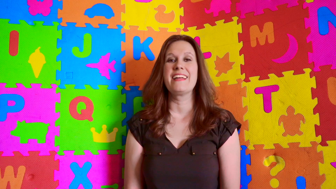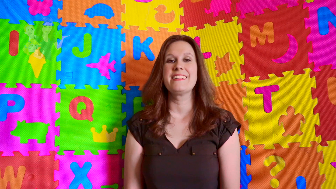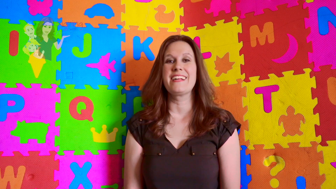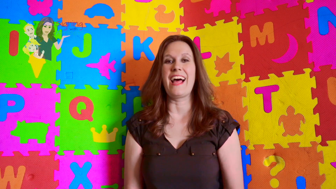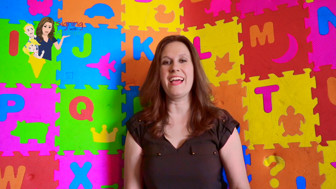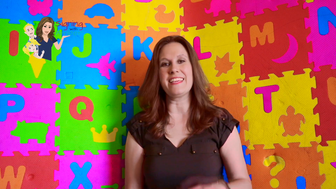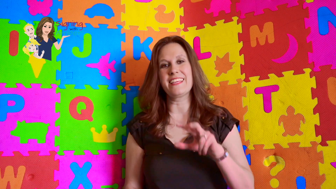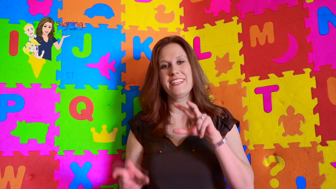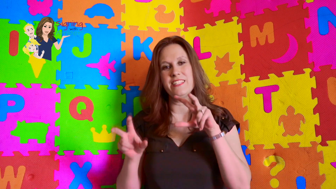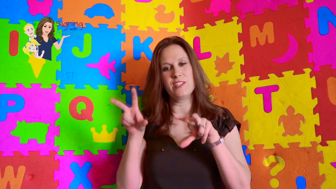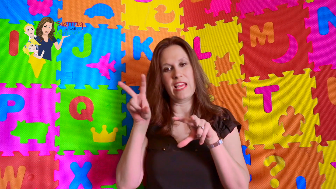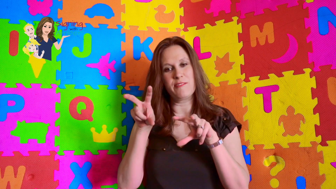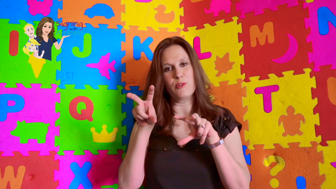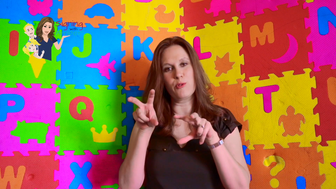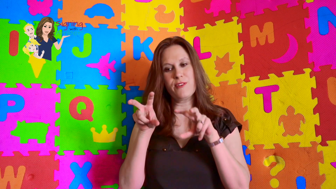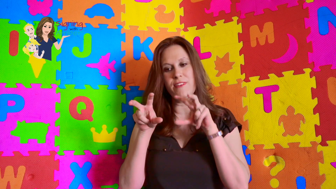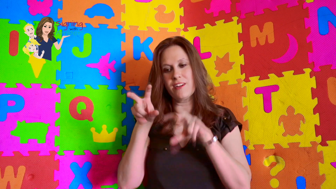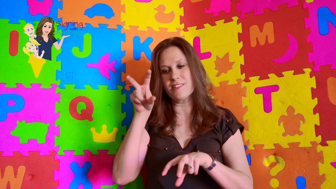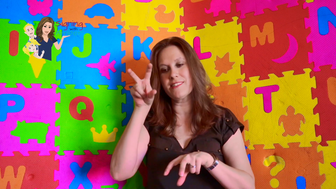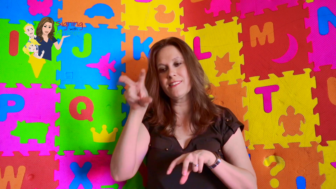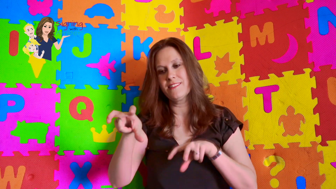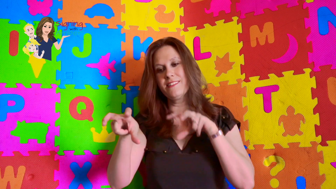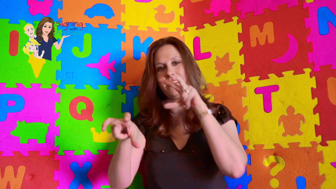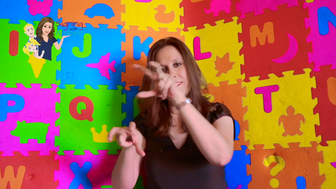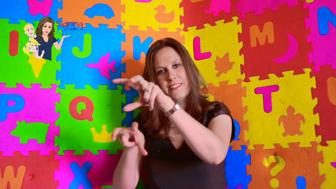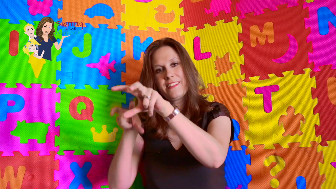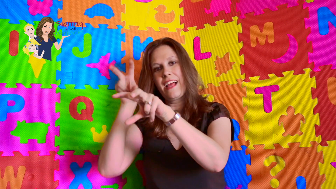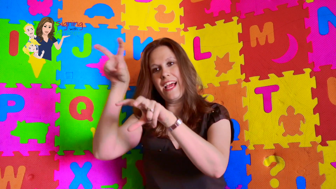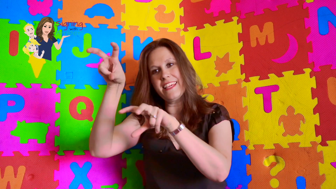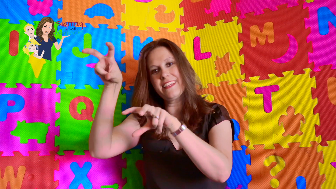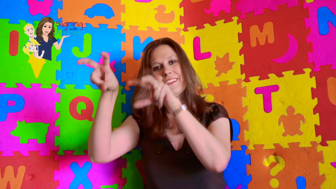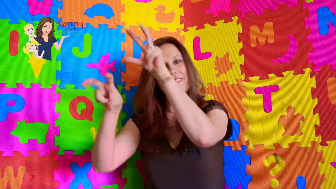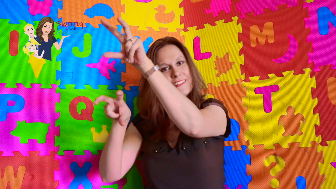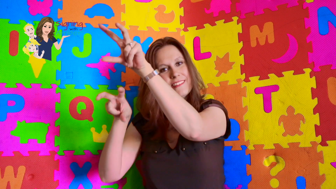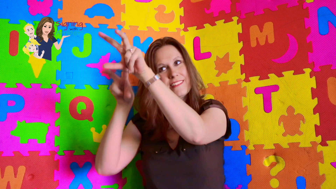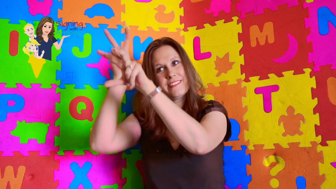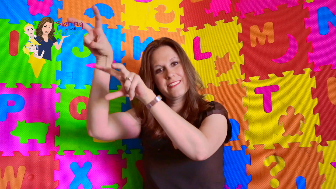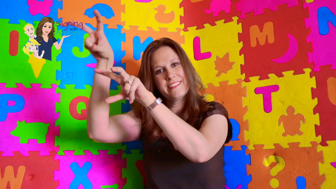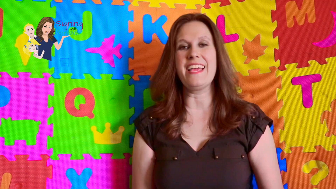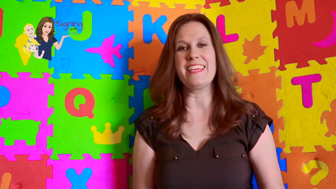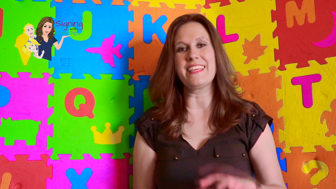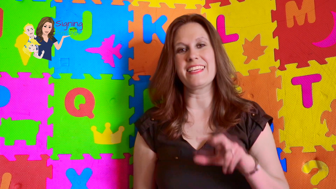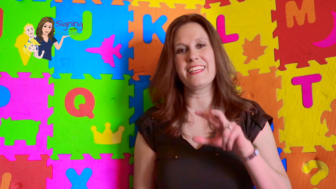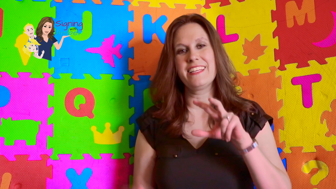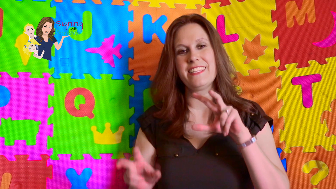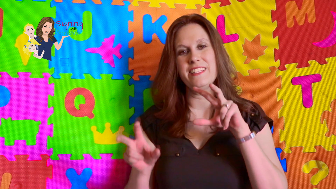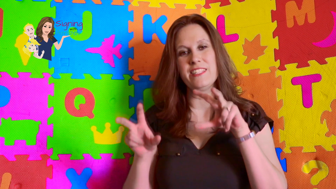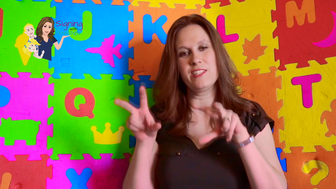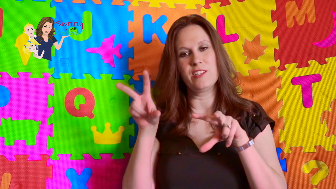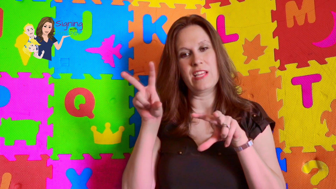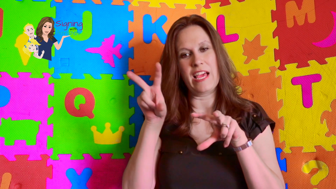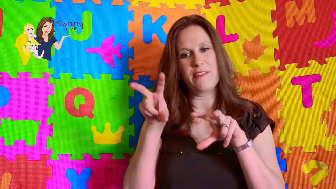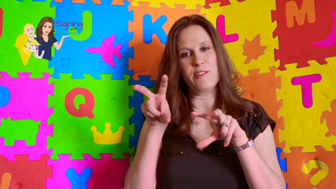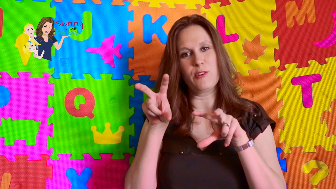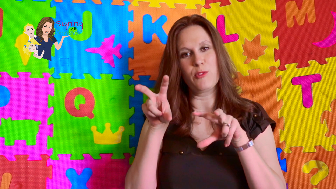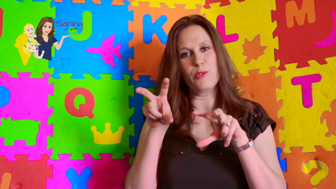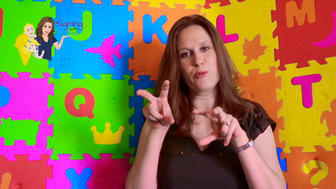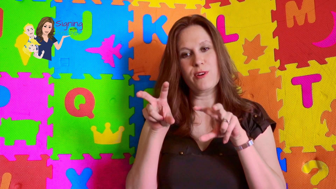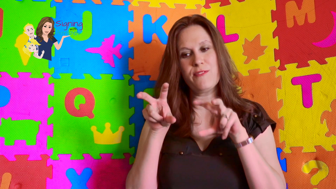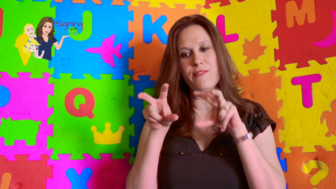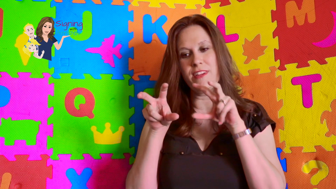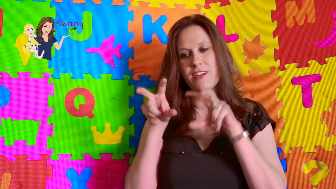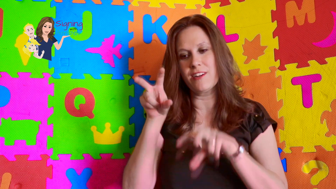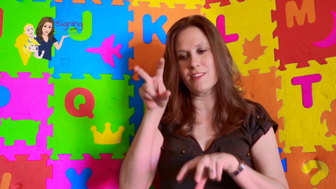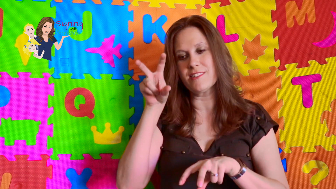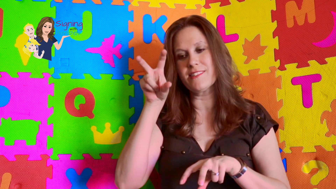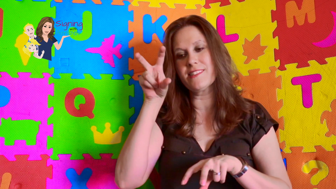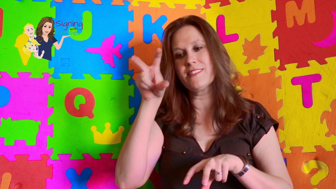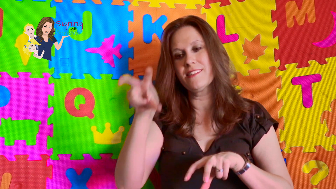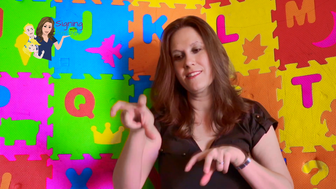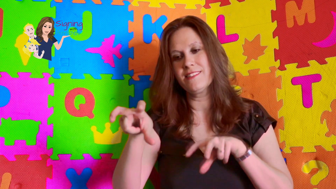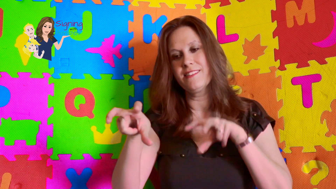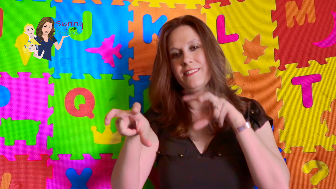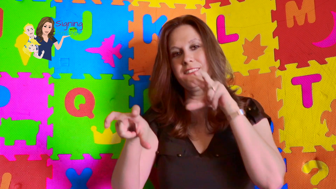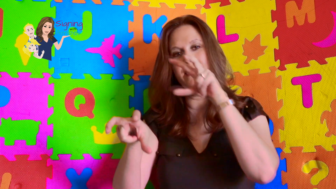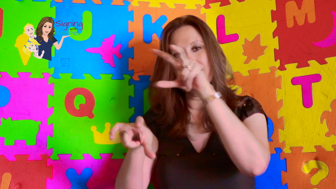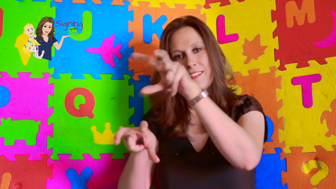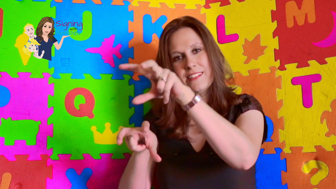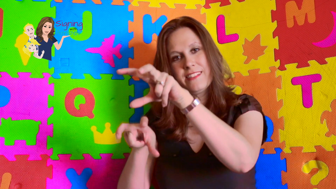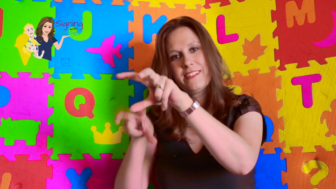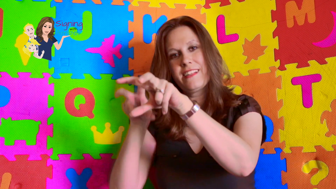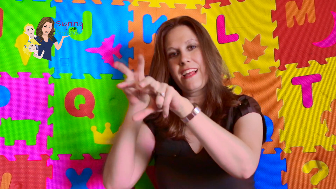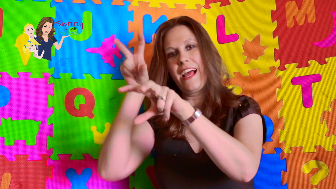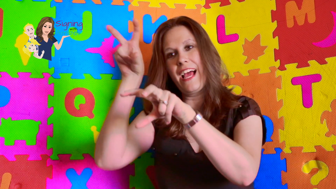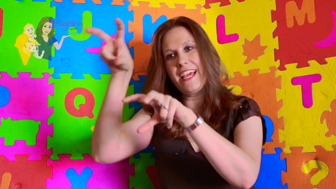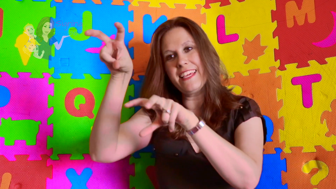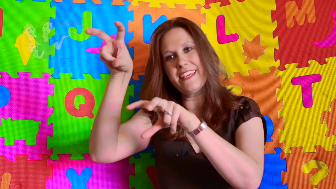hike